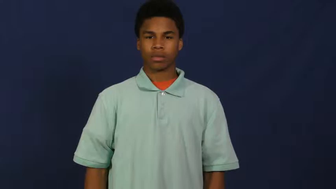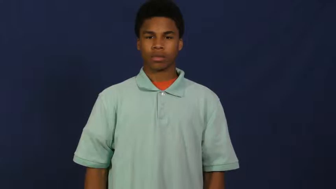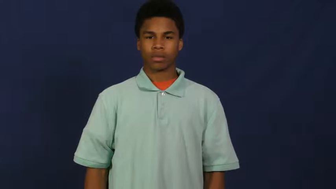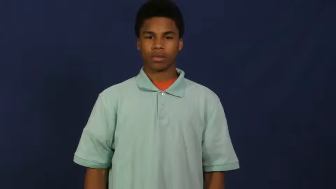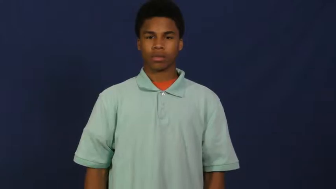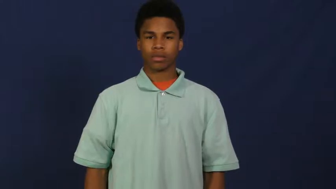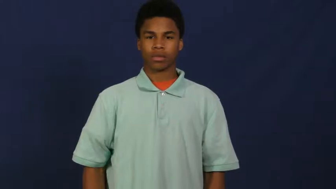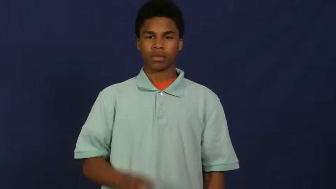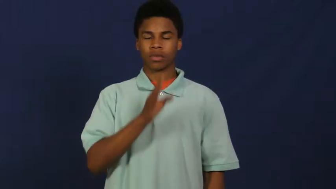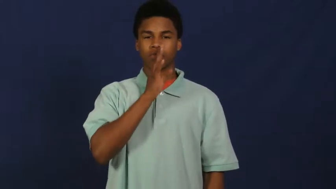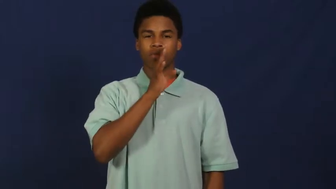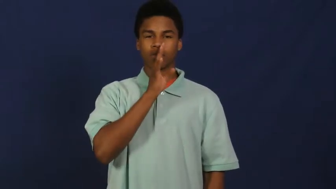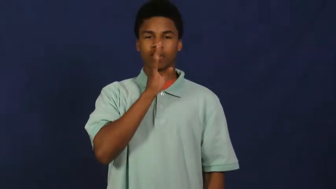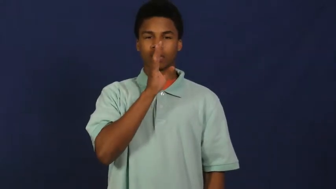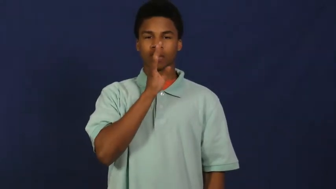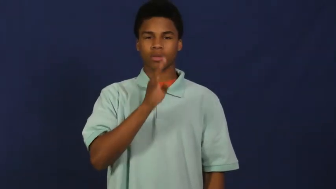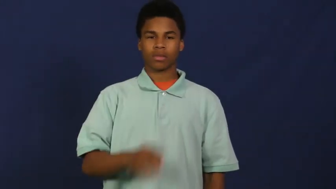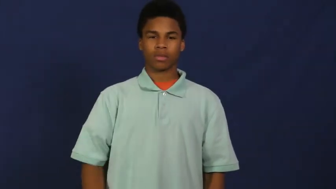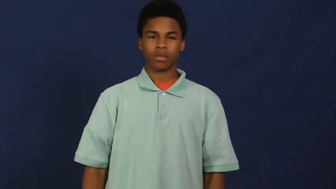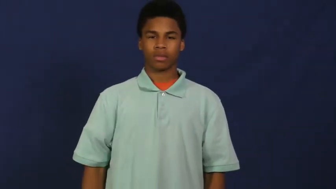talk